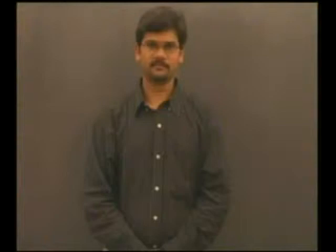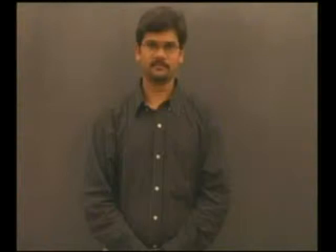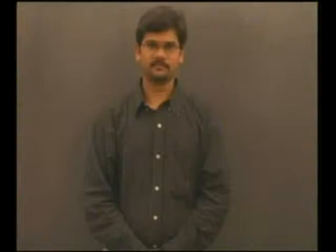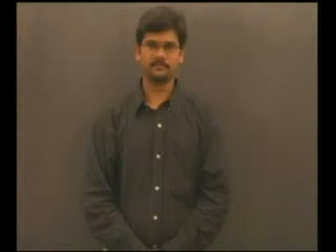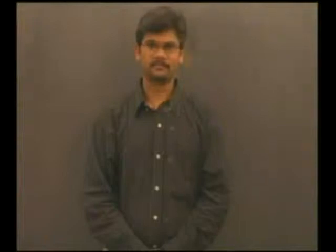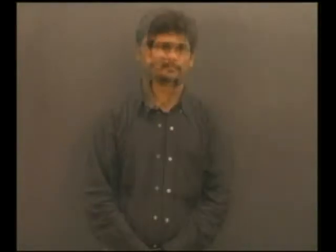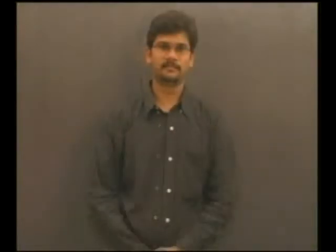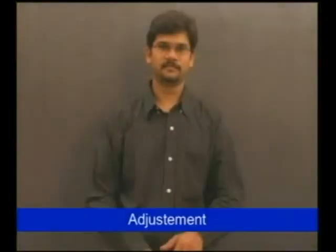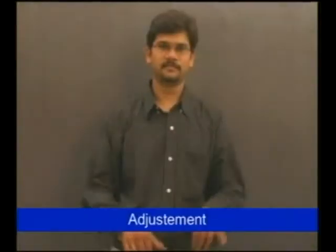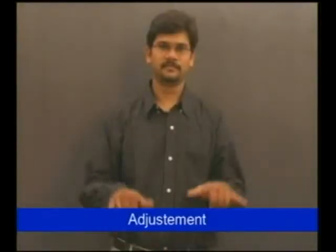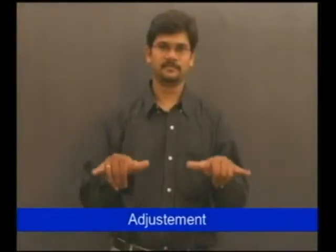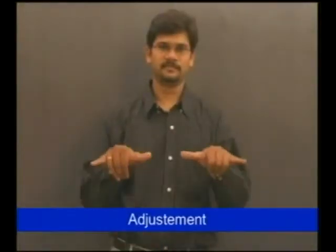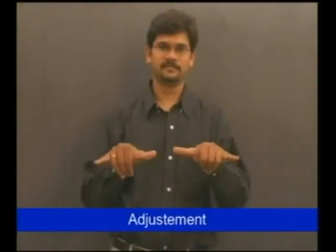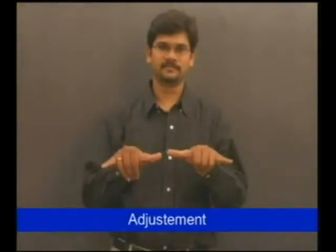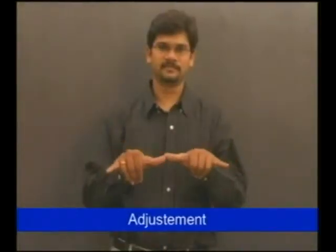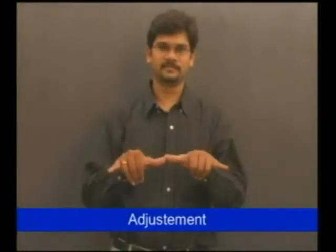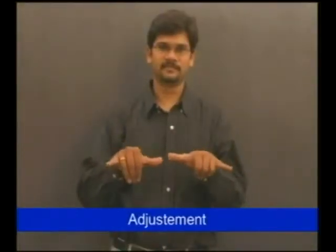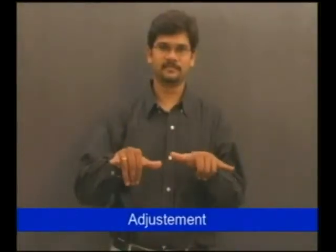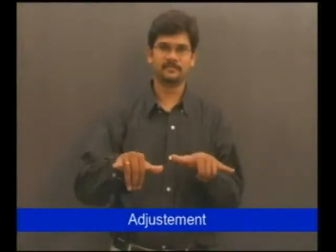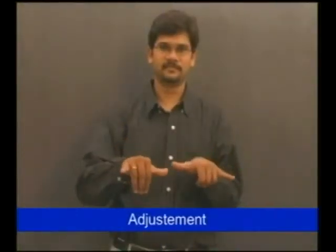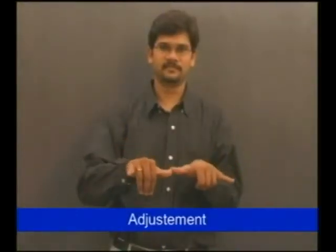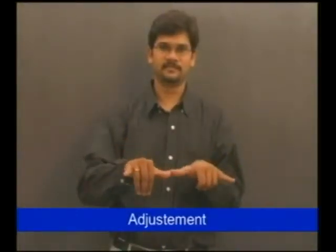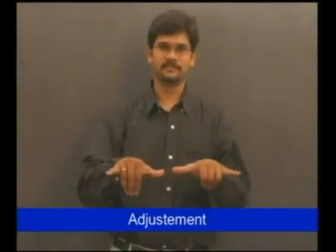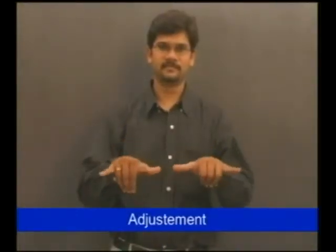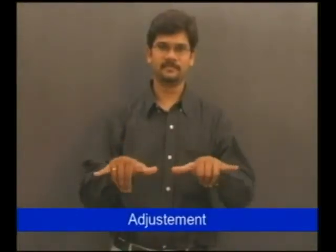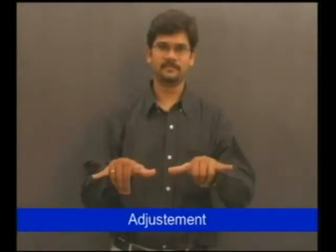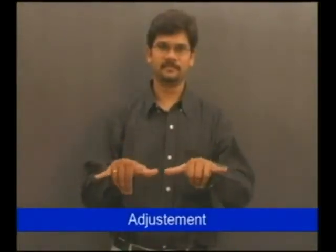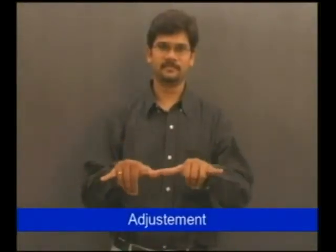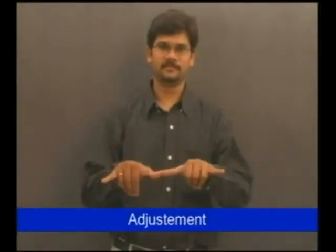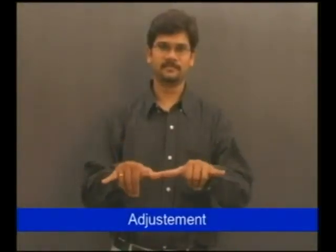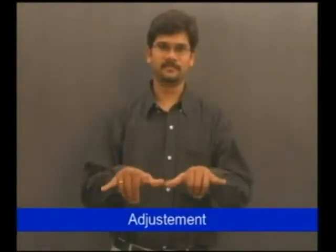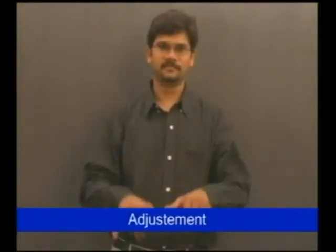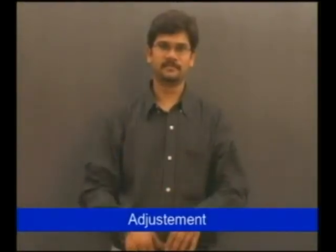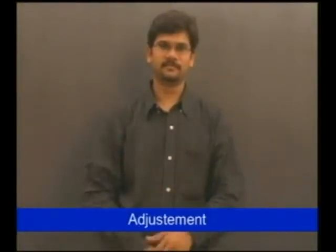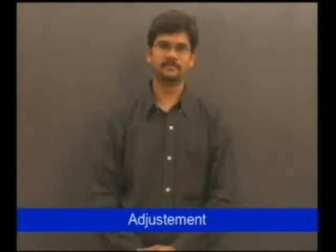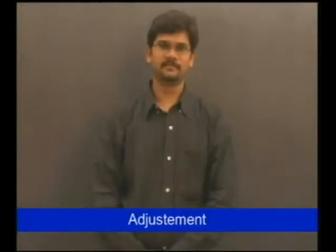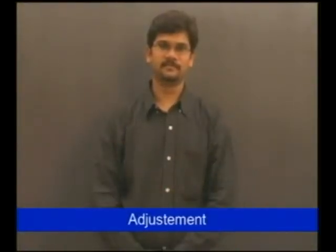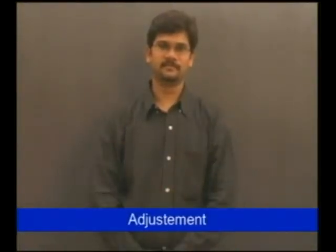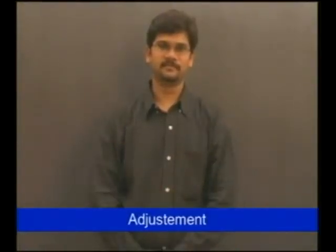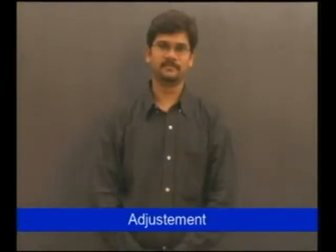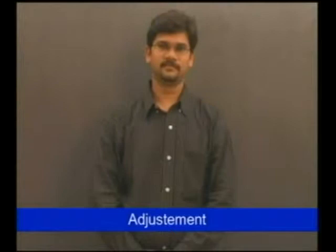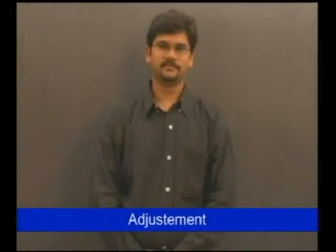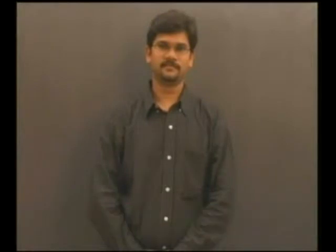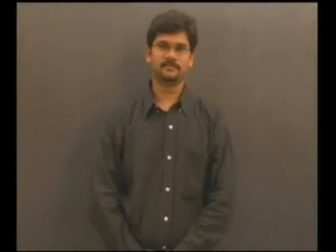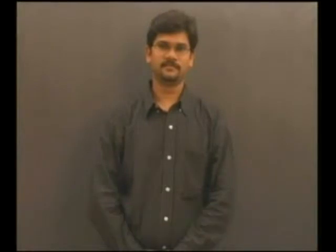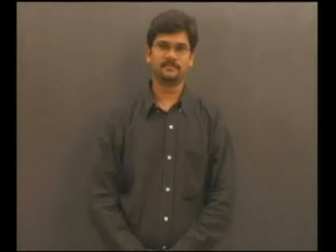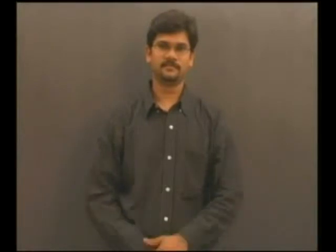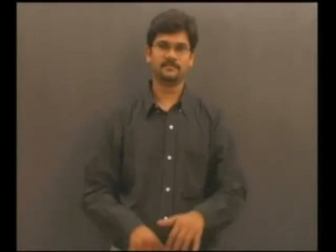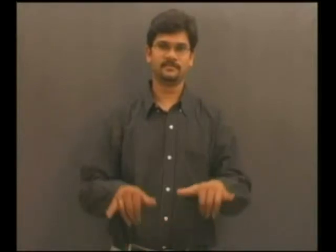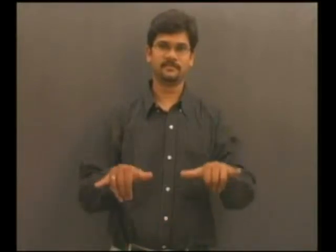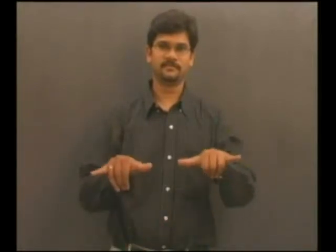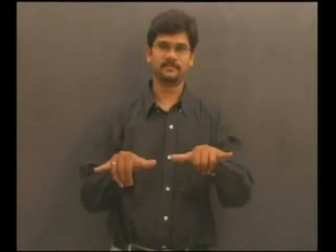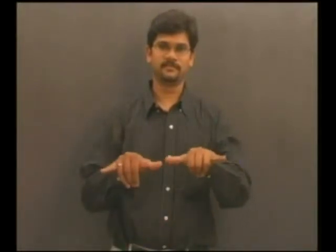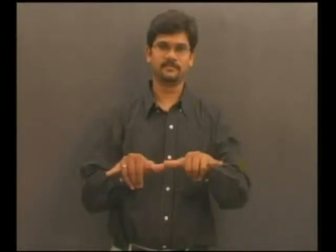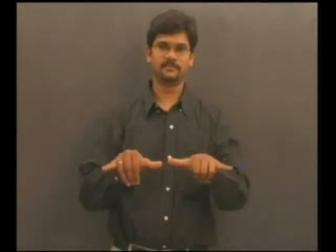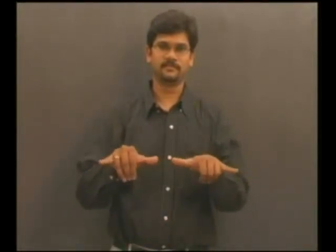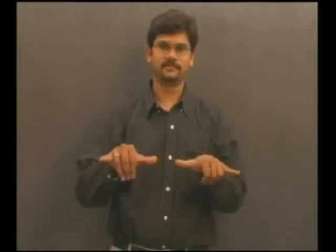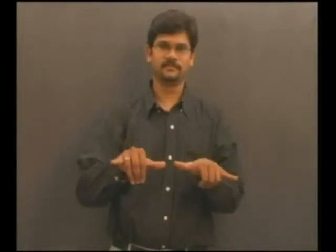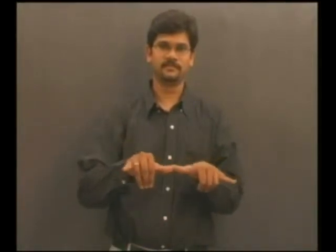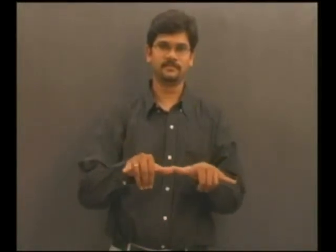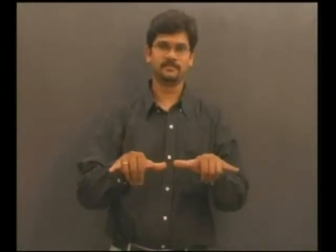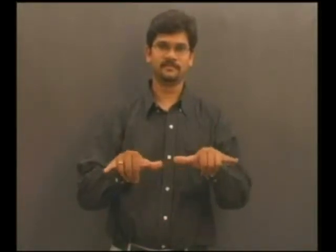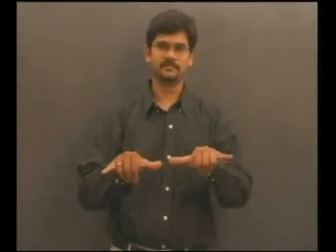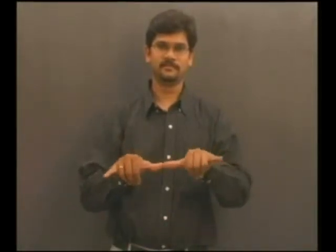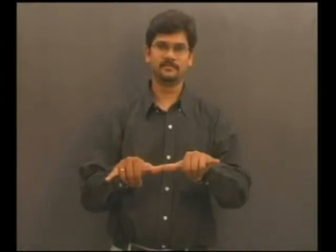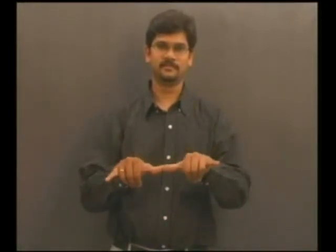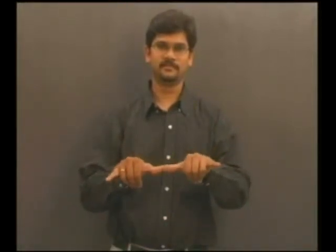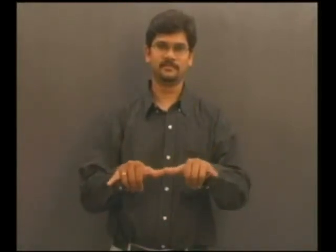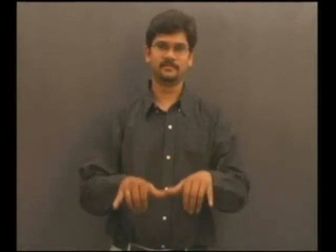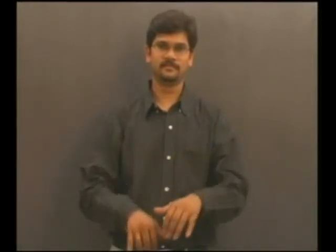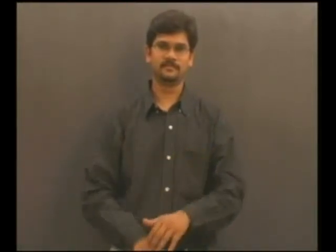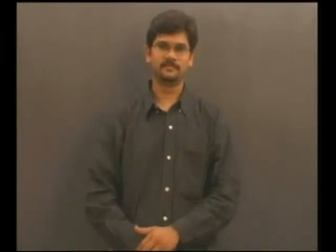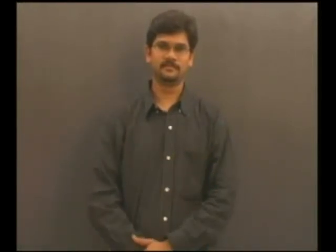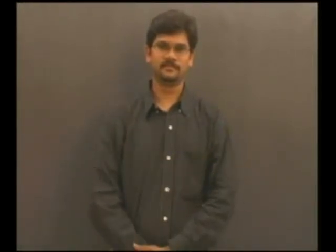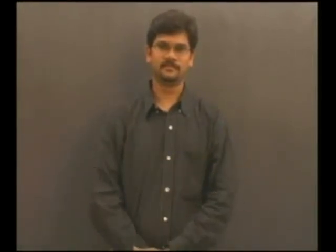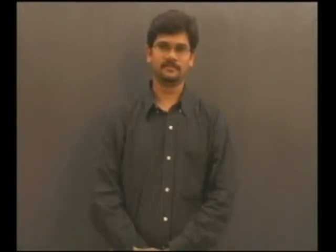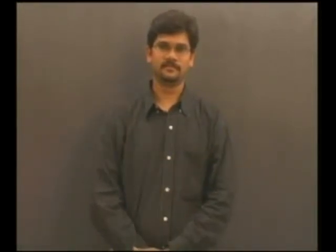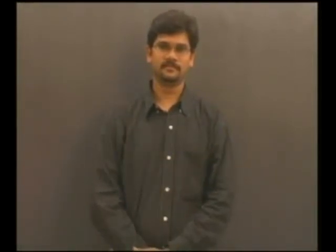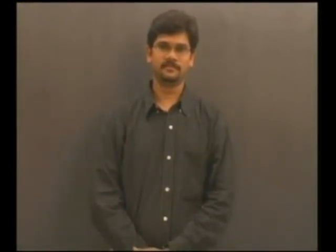Adjustement